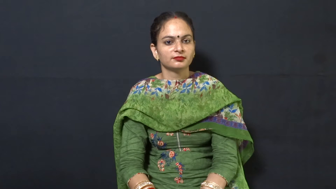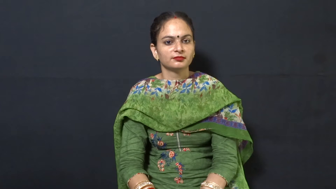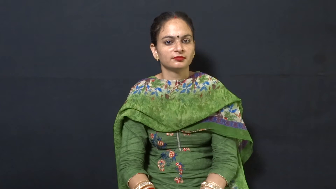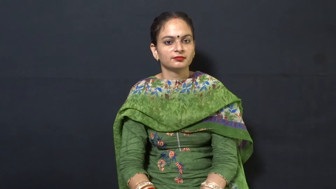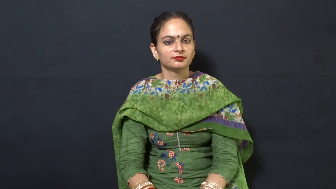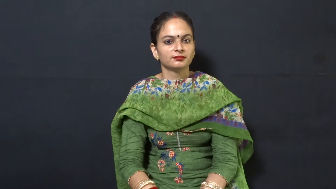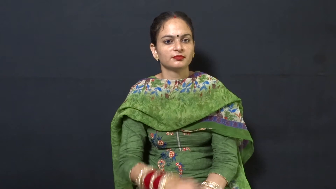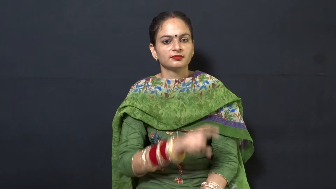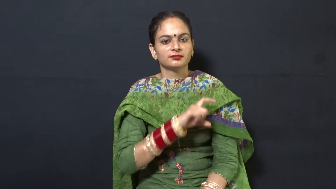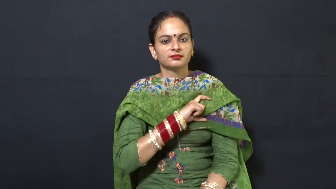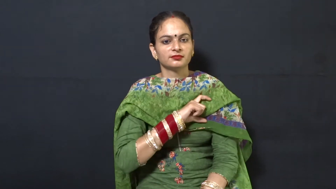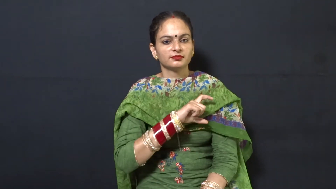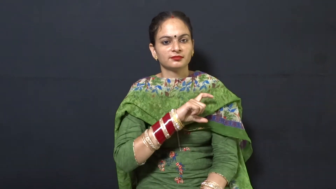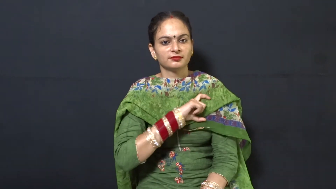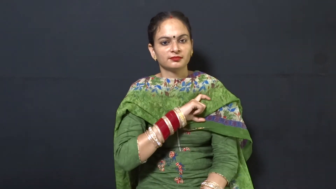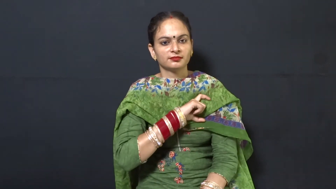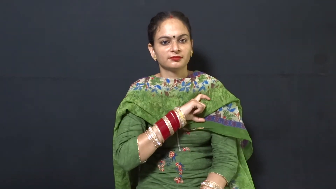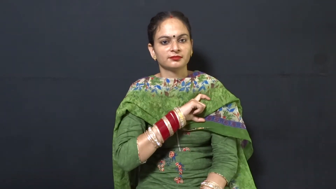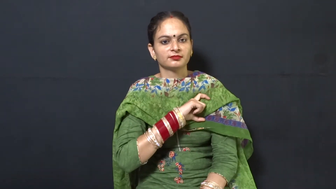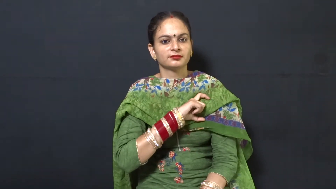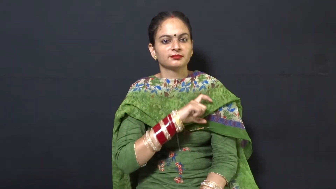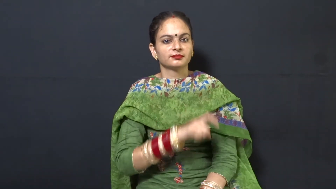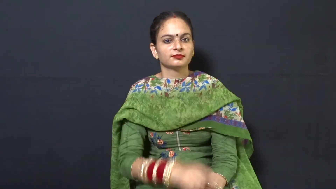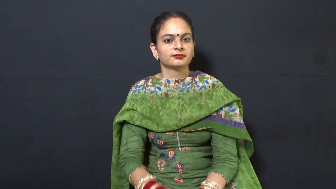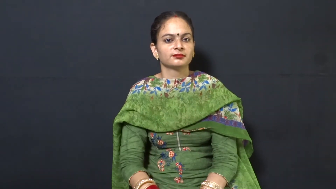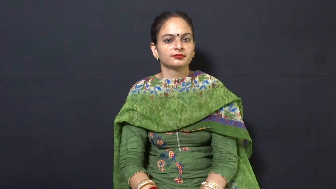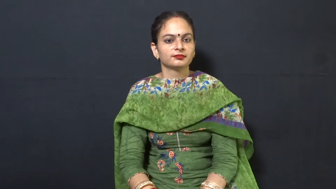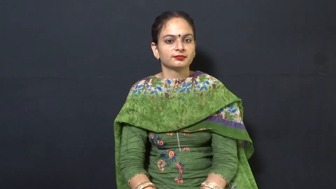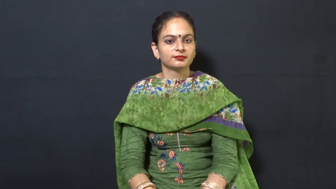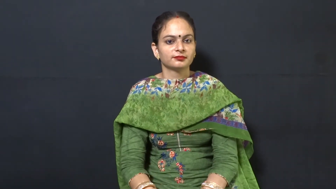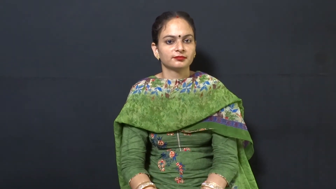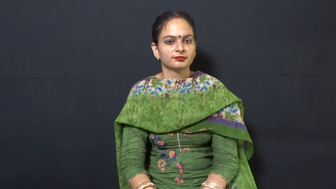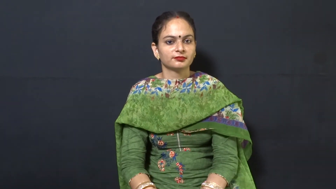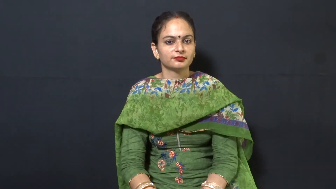Police